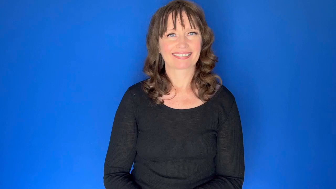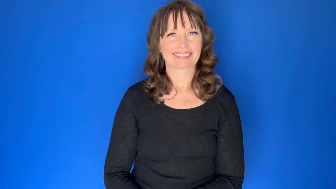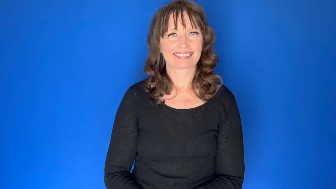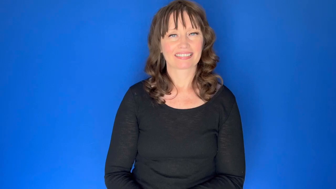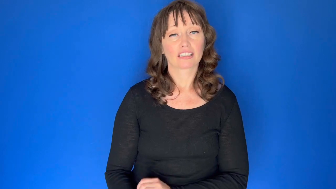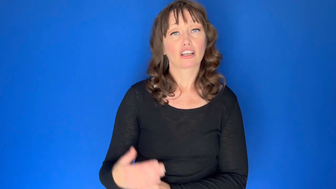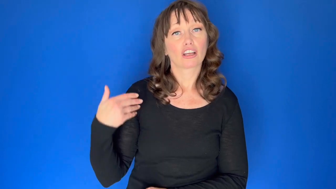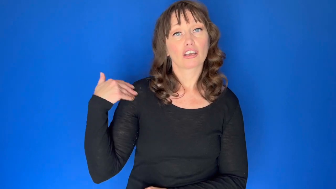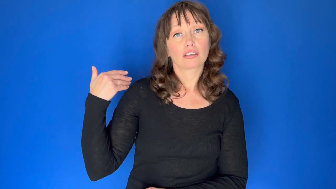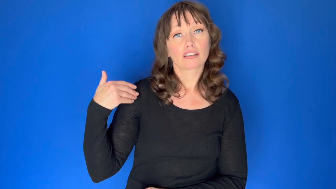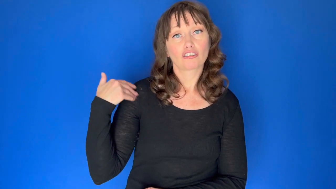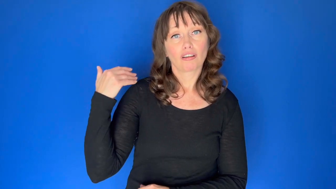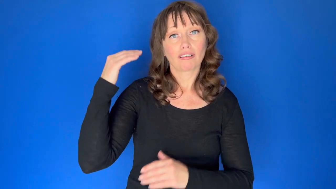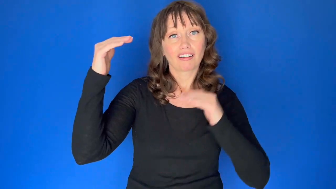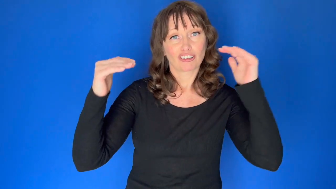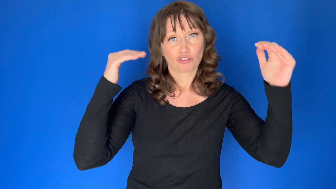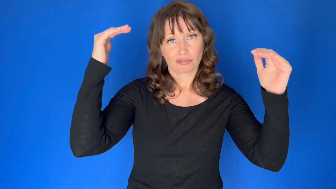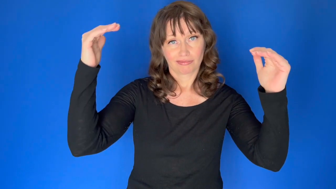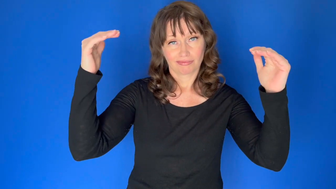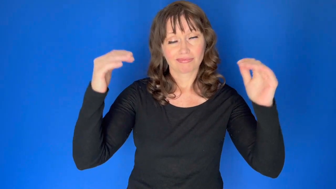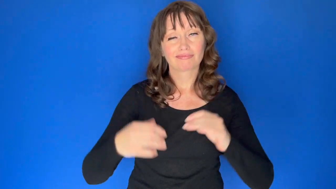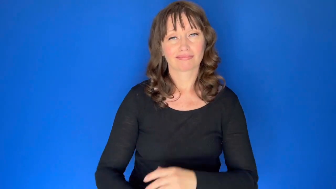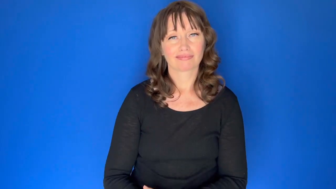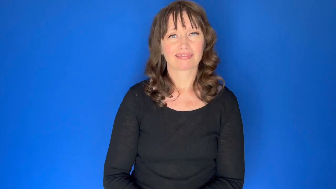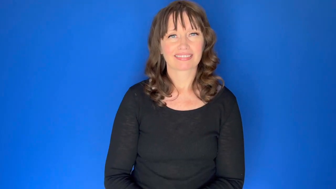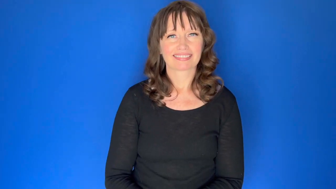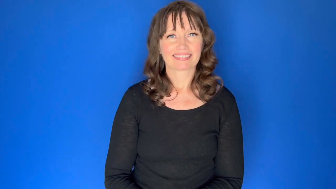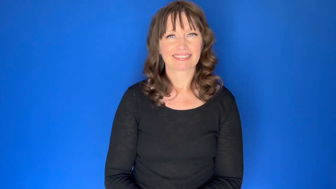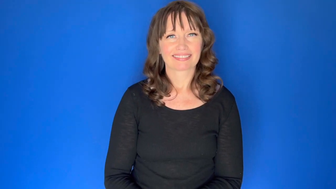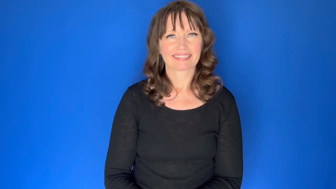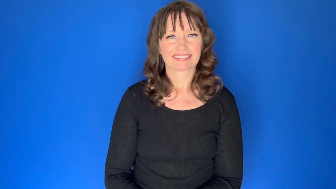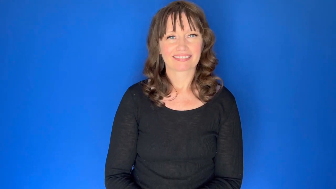young adult